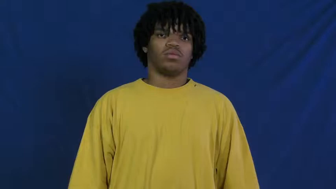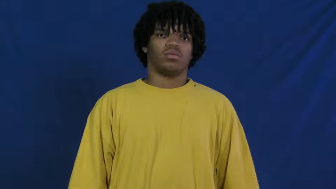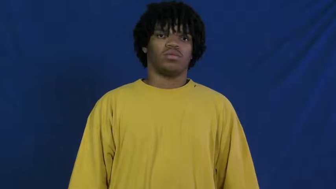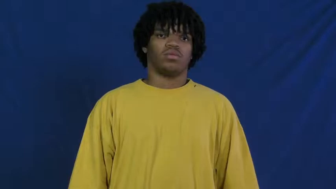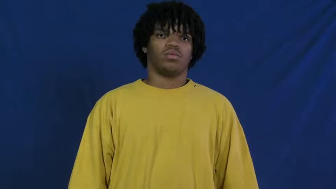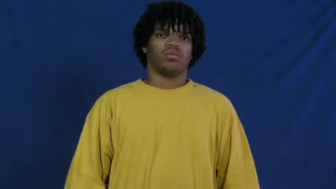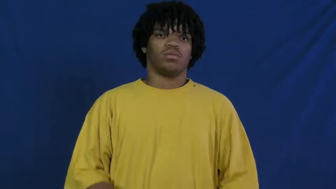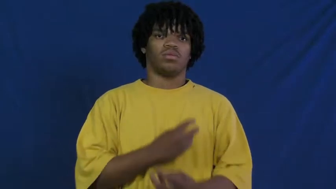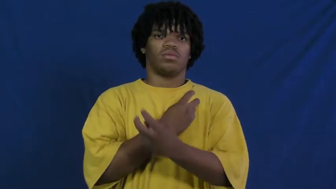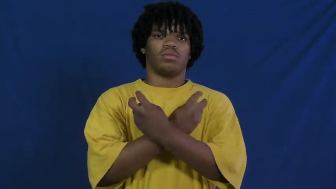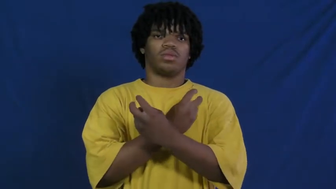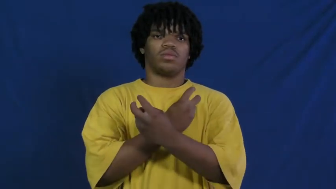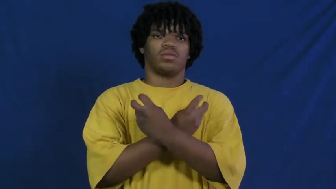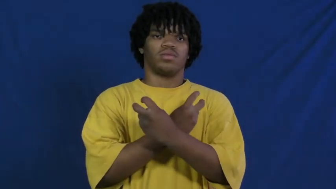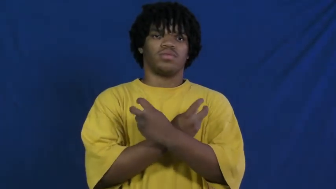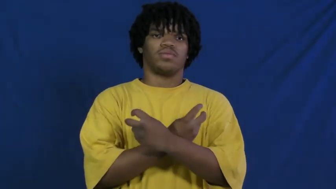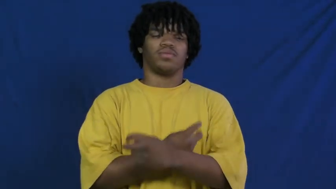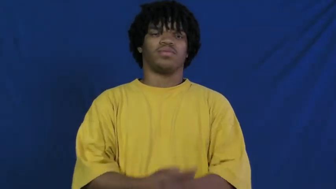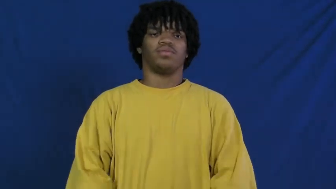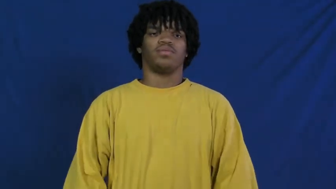noxious-poison